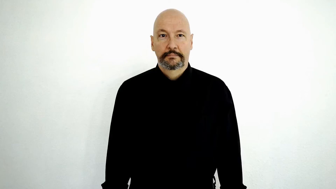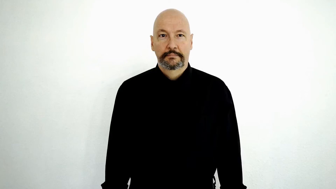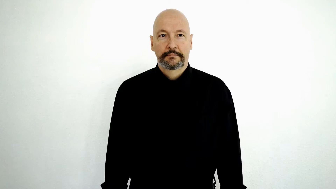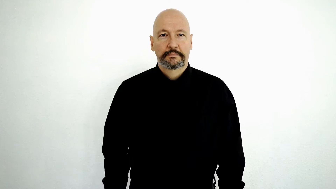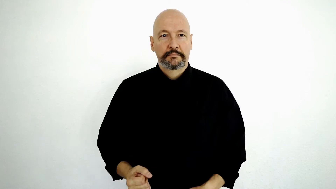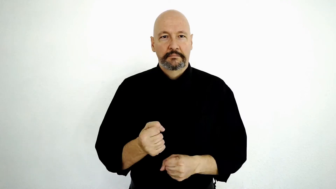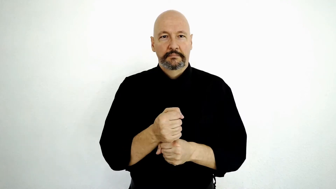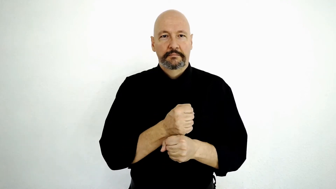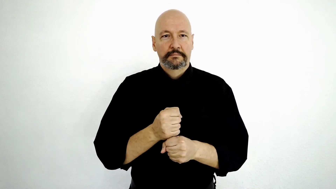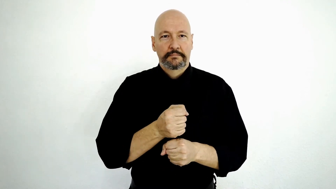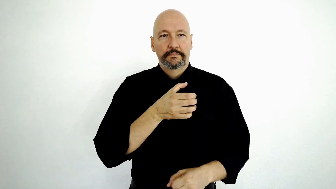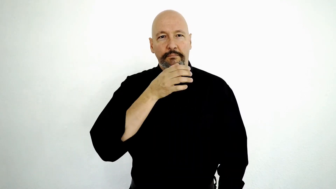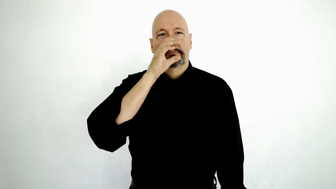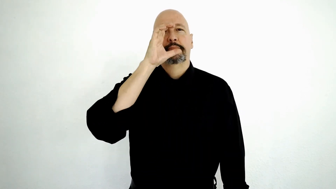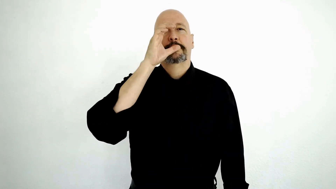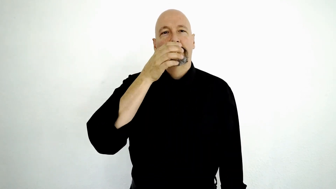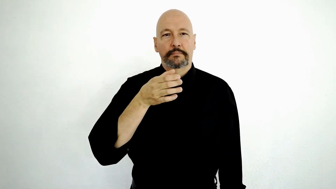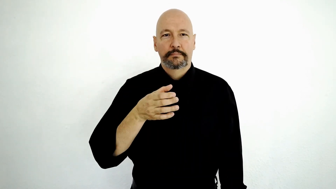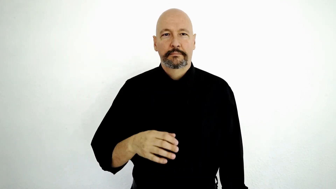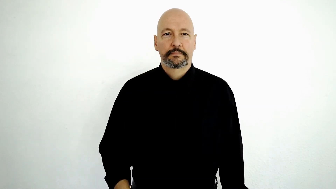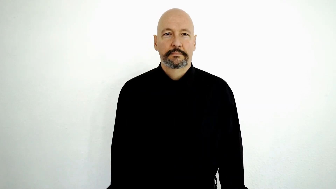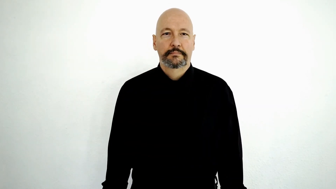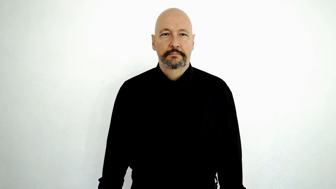COFFEE DRINK